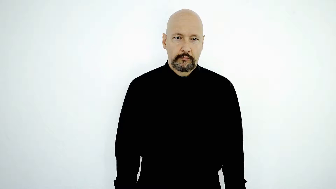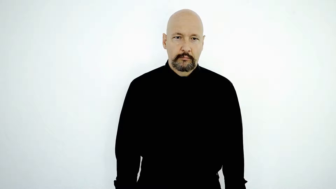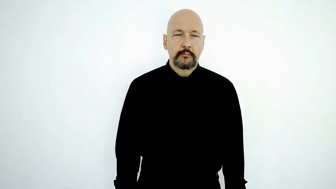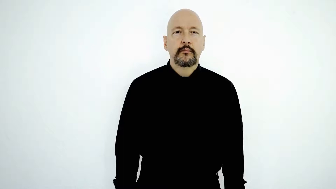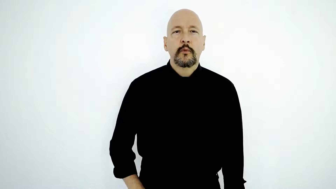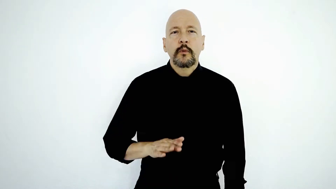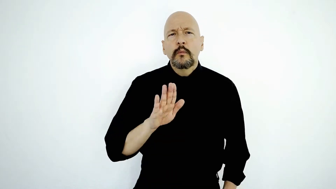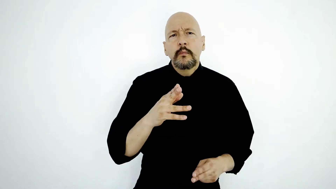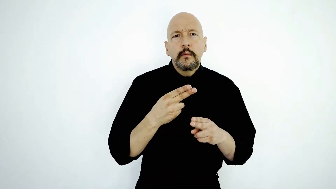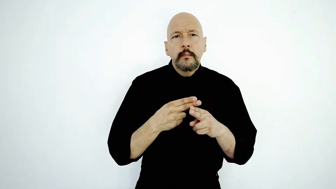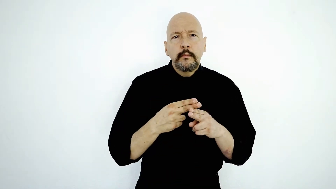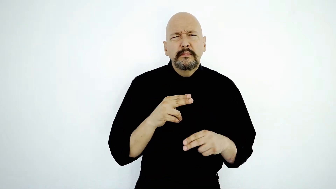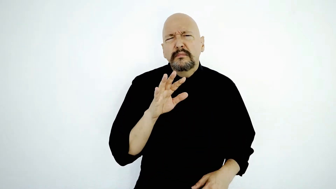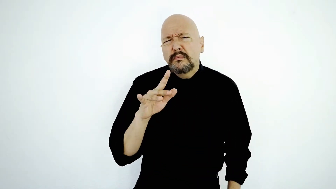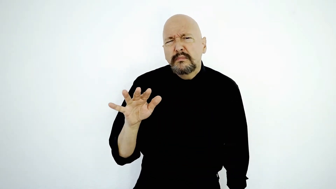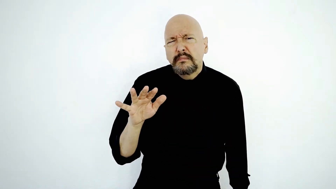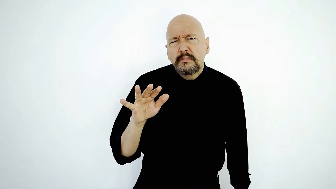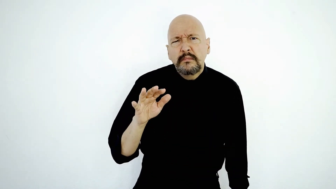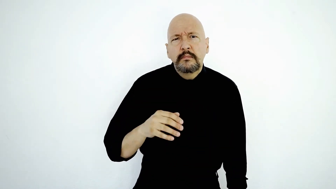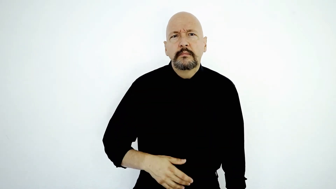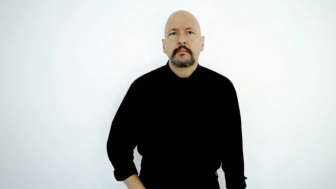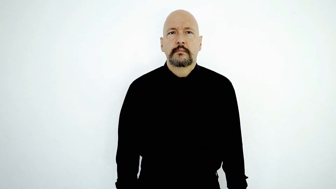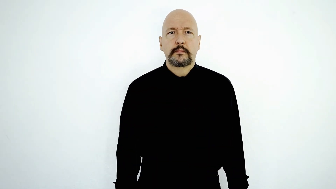YOUR NAME, how-SPELL? (HOW DO YOU SPELL YOUR NAME?)